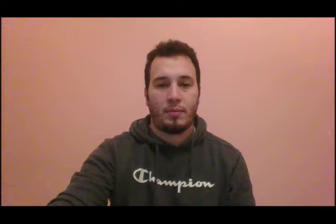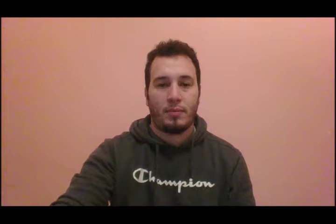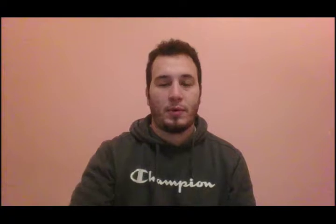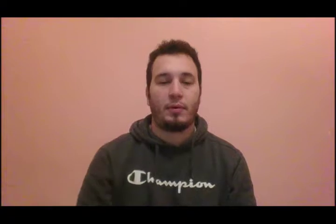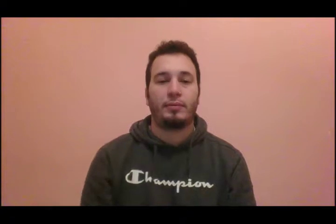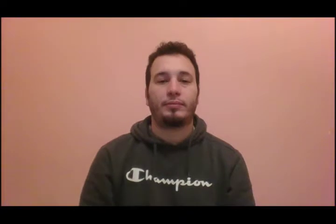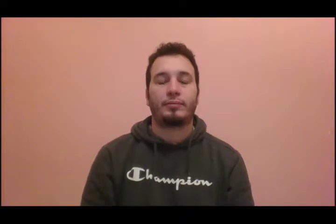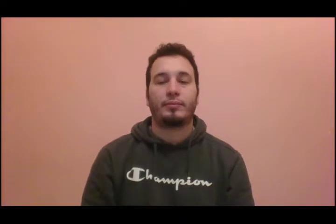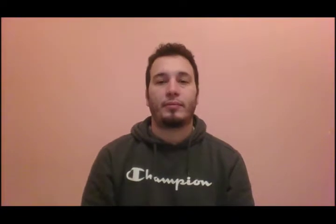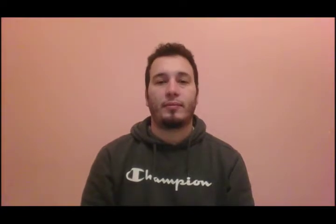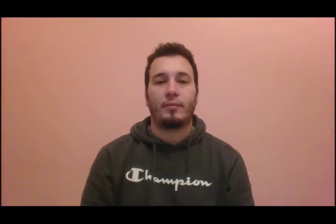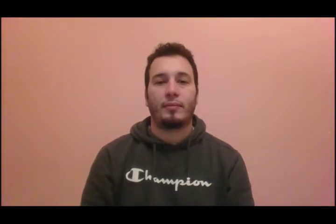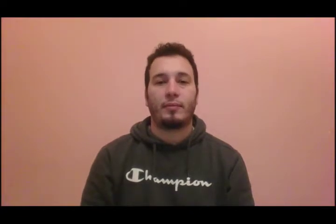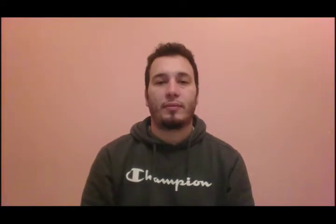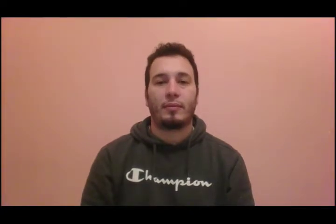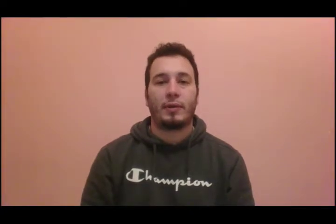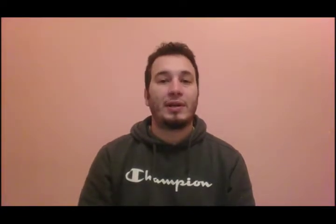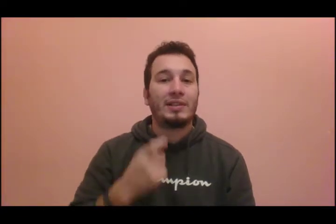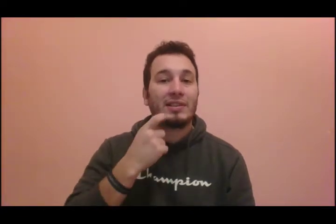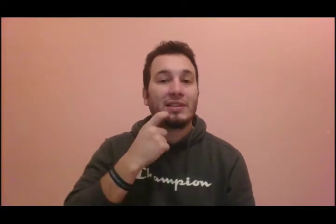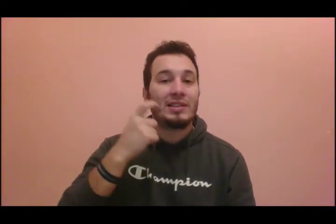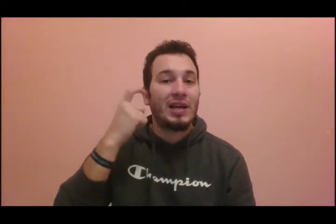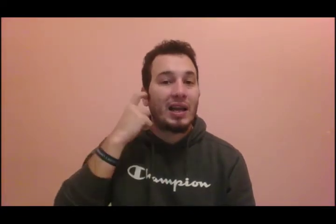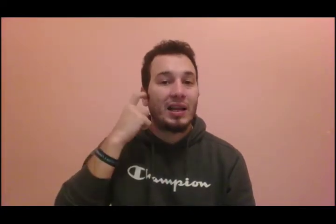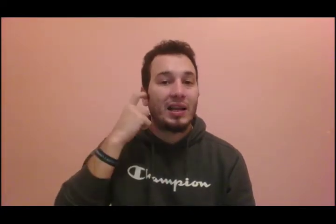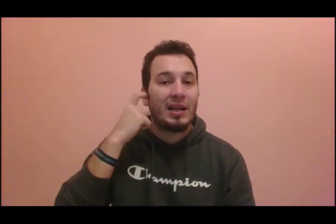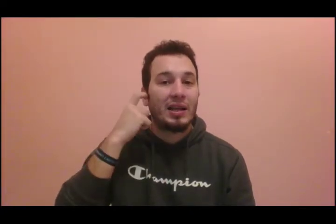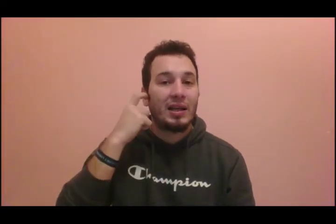yellow